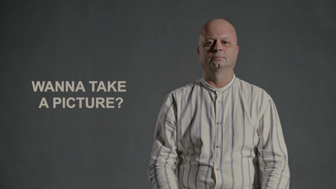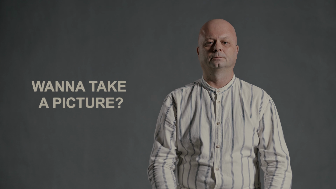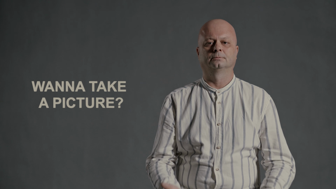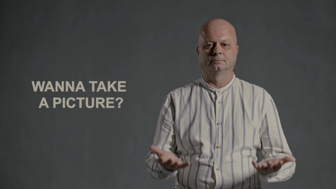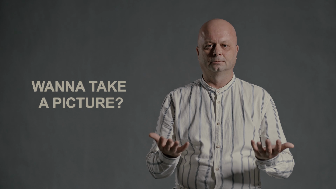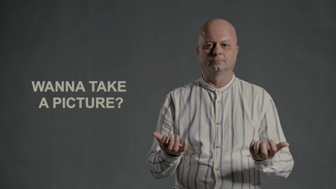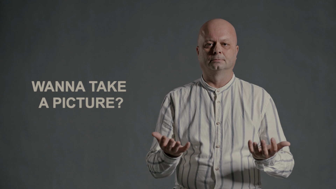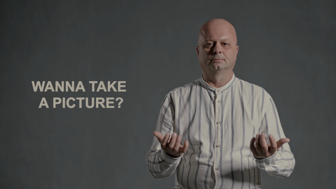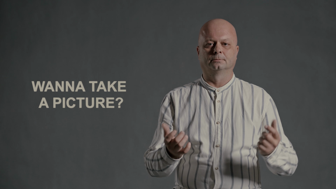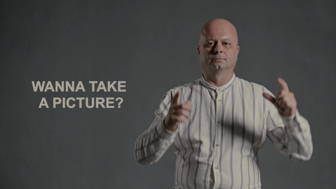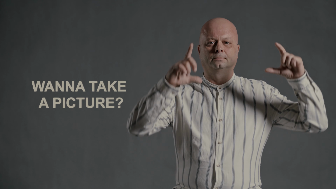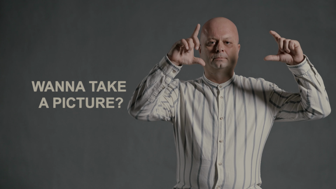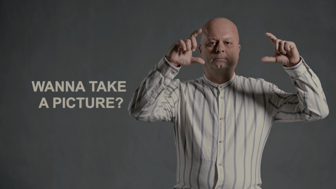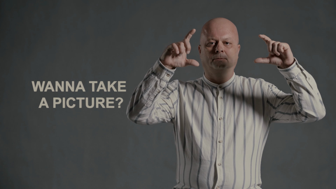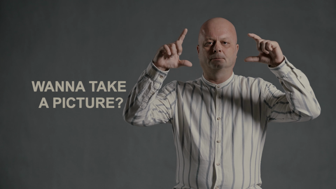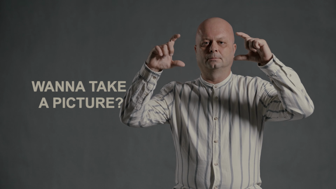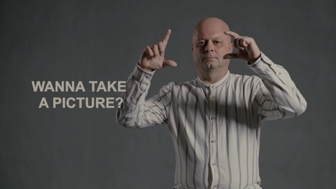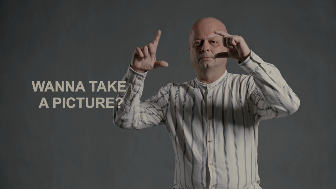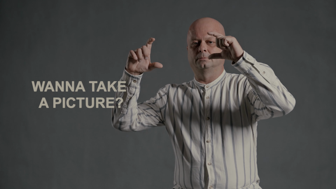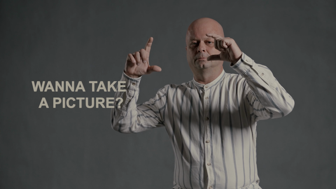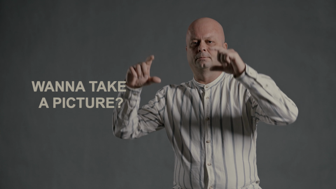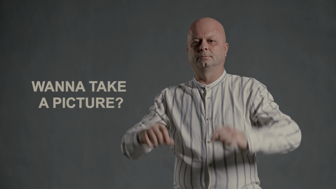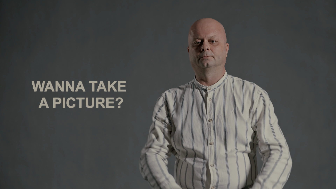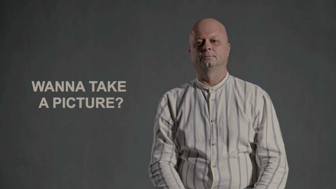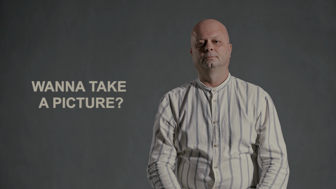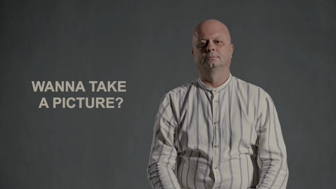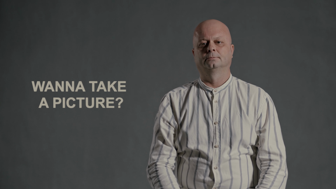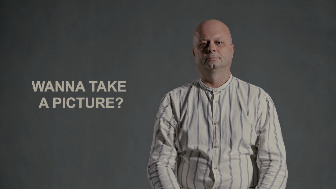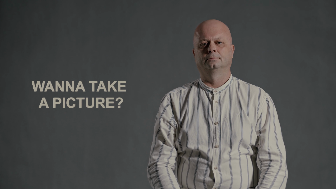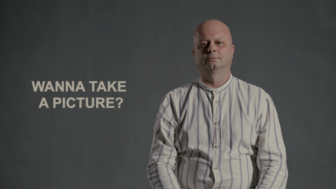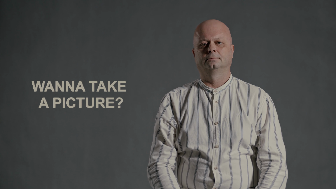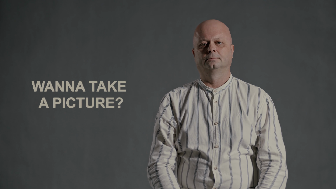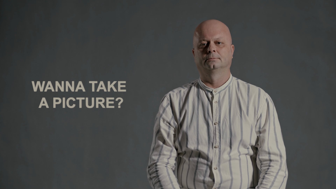Wanna Take A Picture?